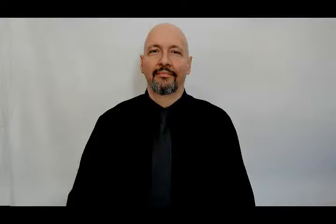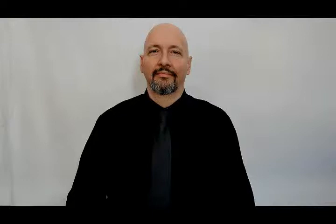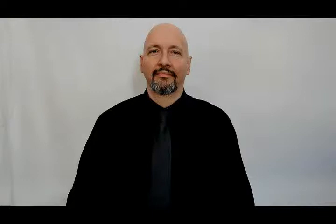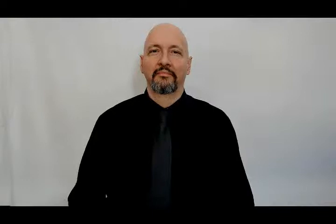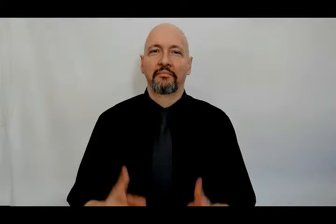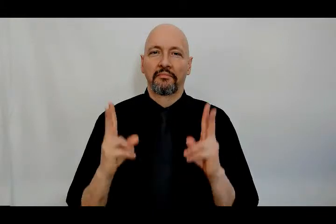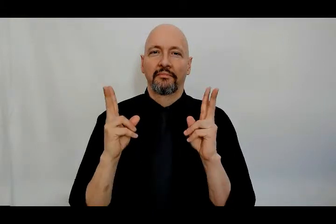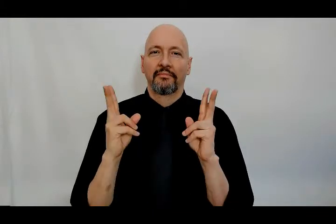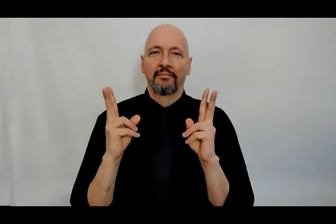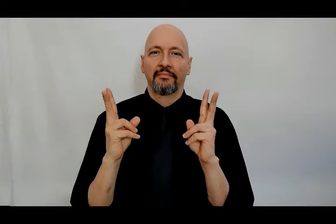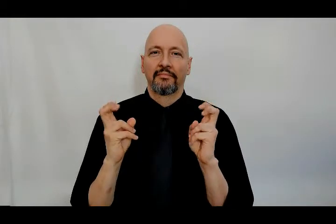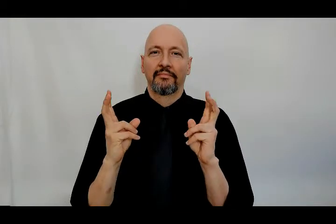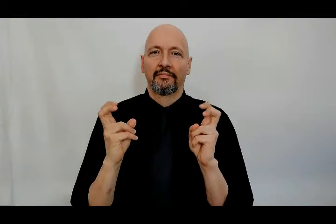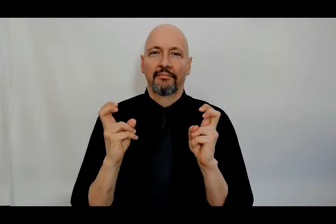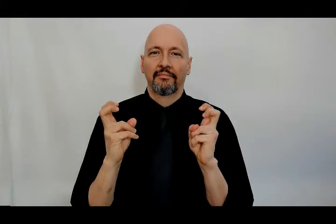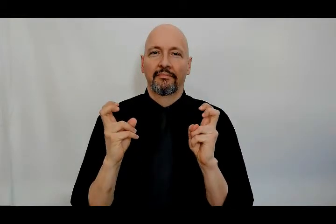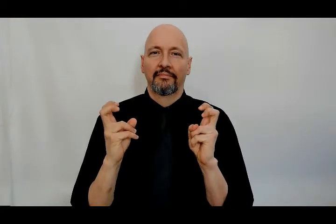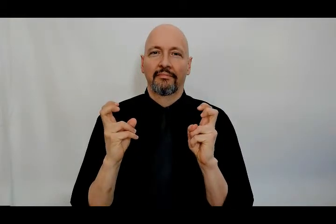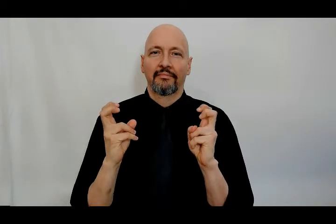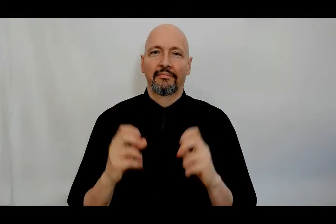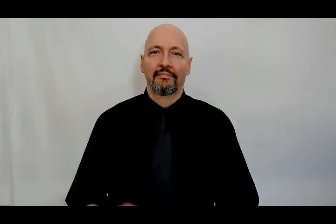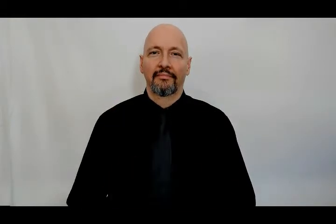subject